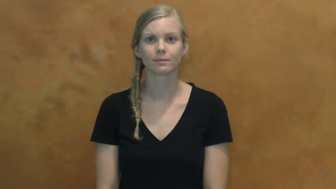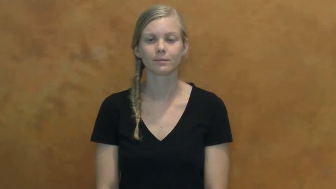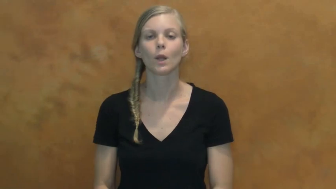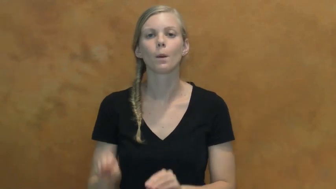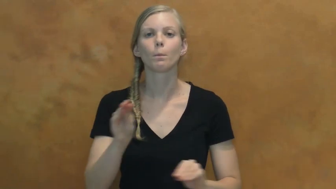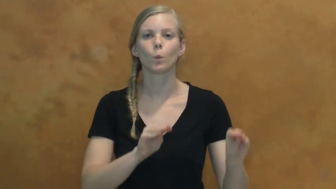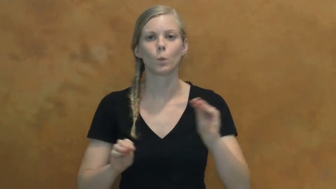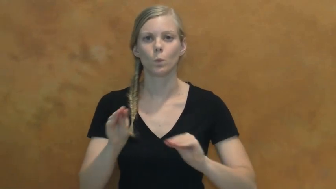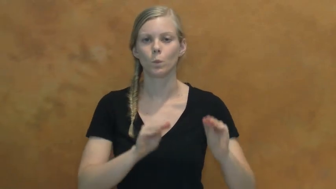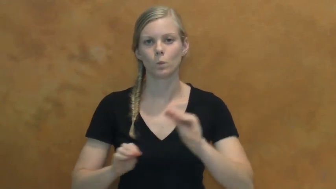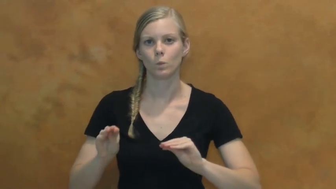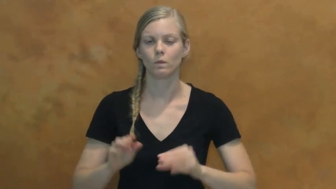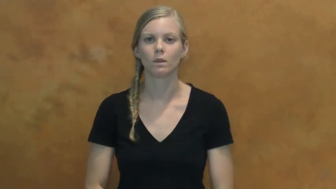motion,movement